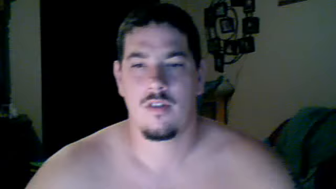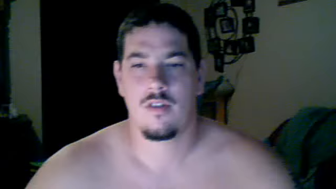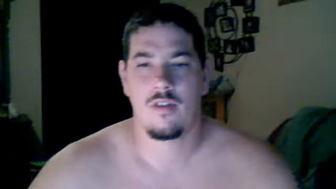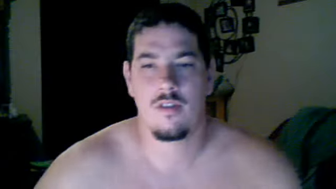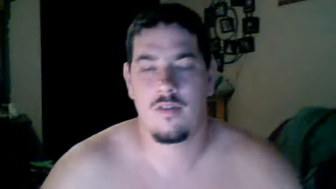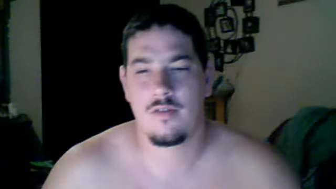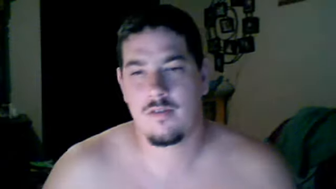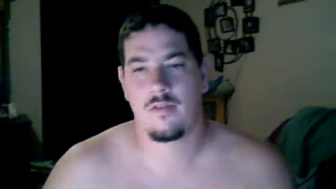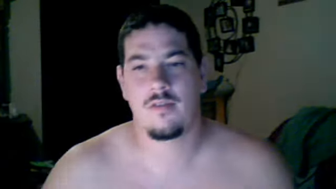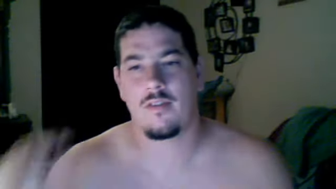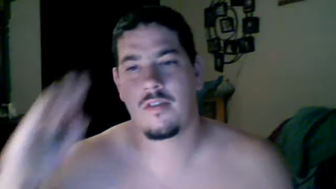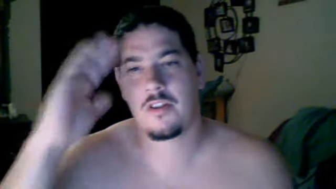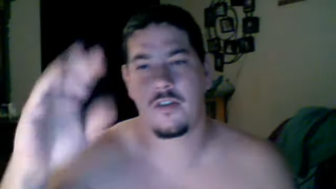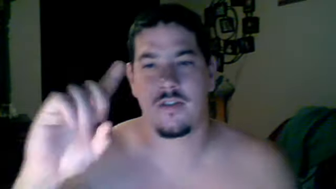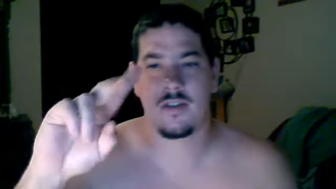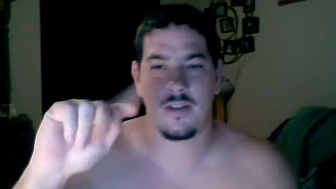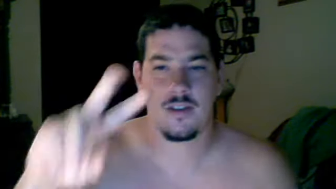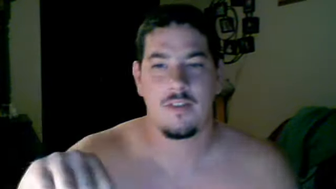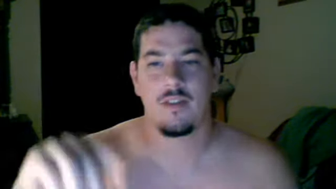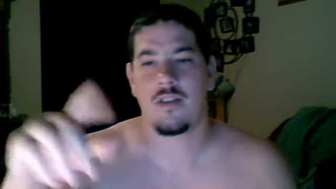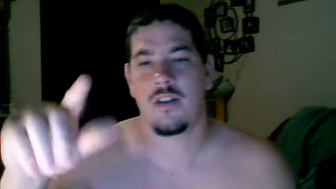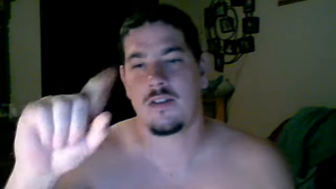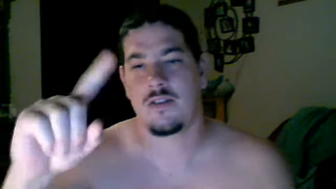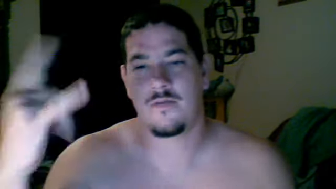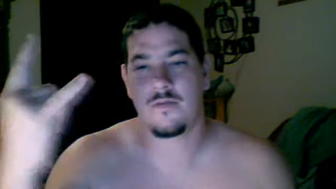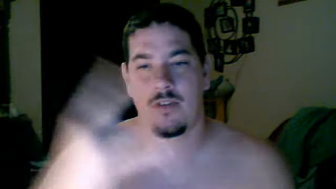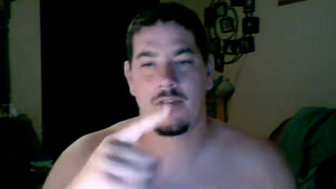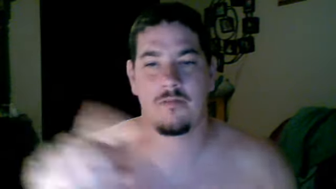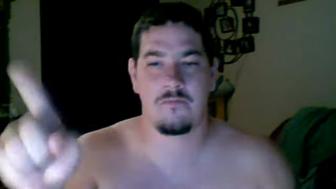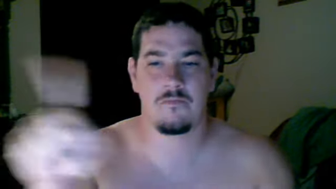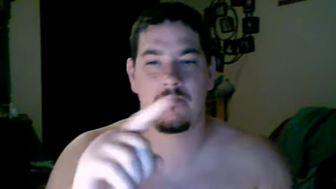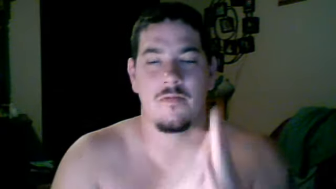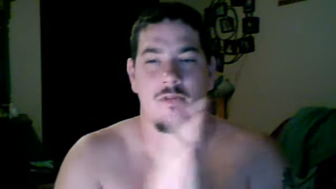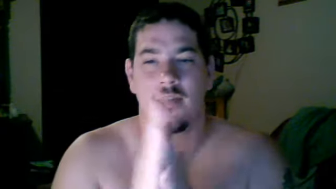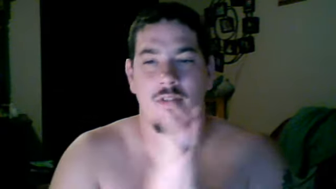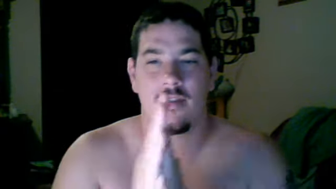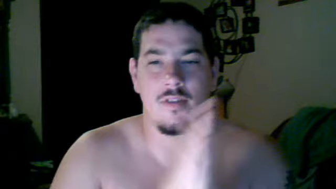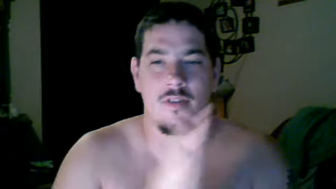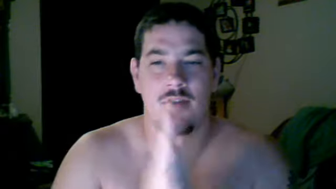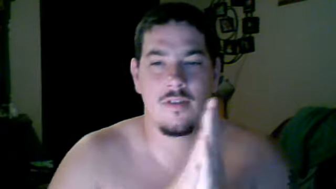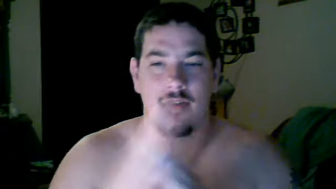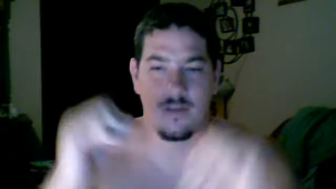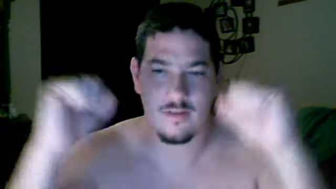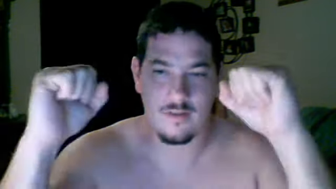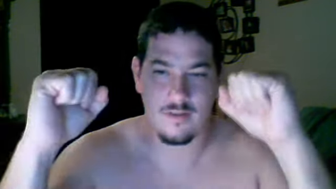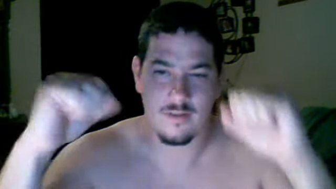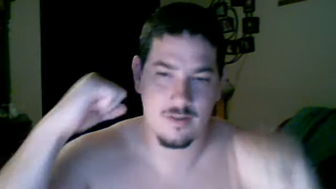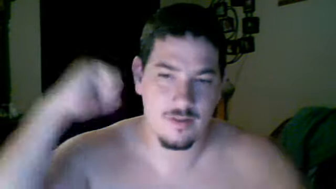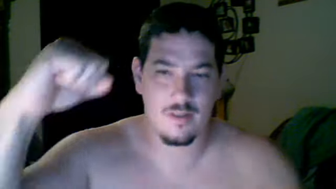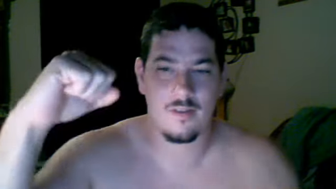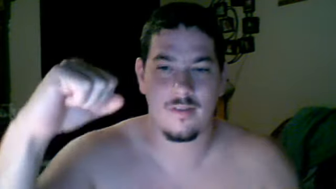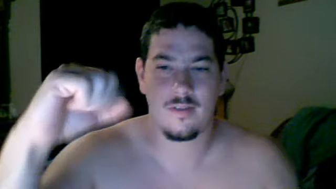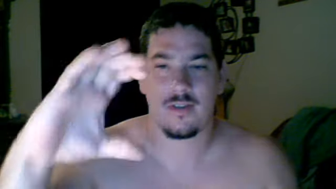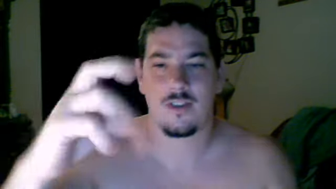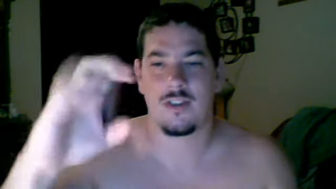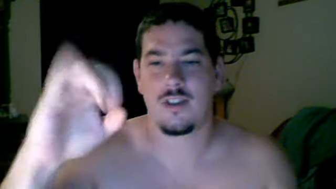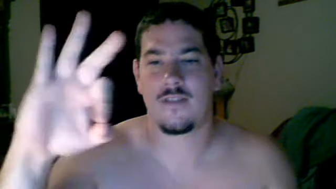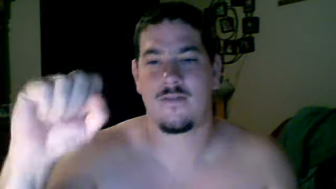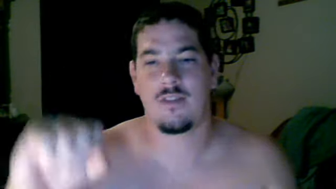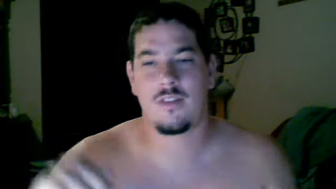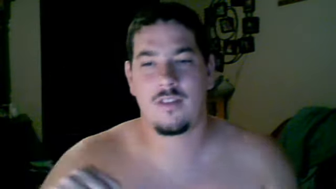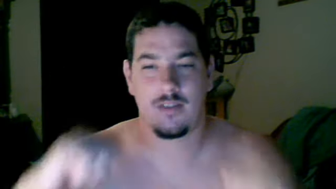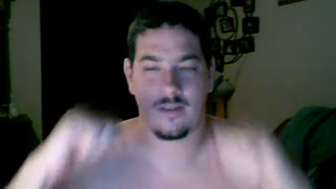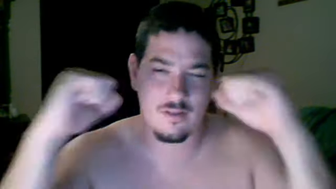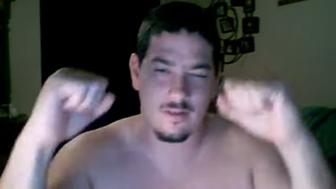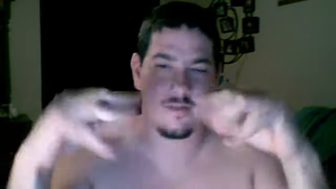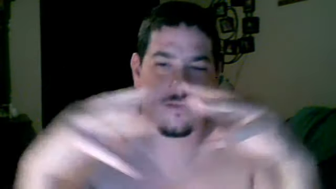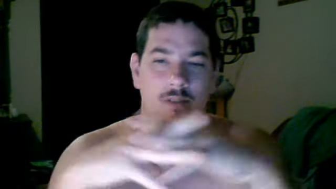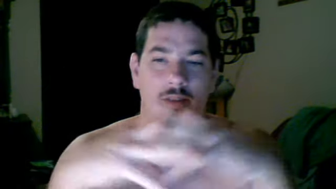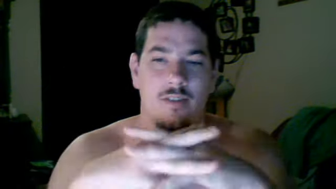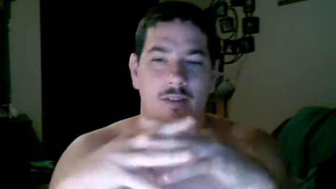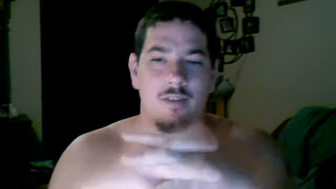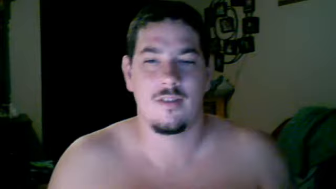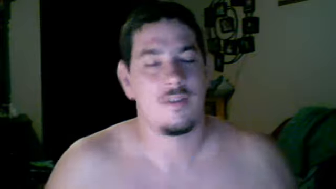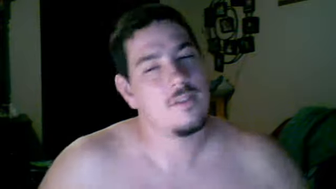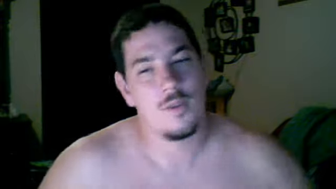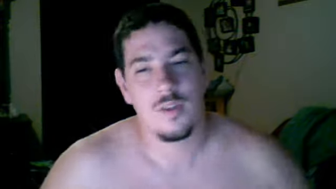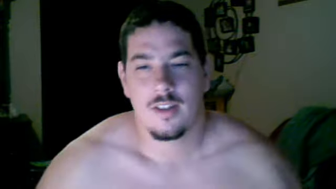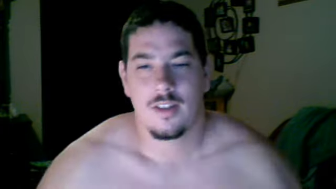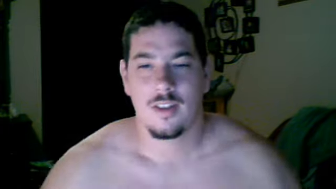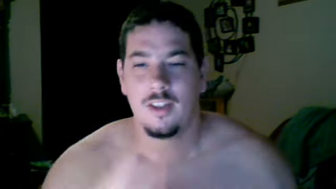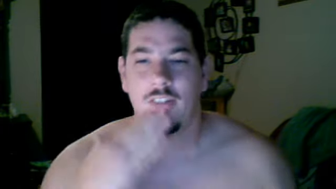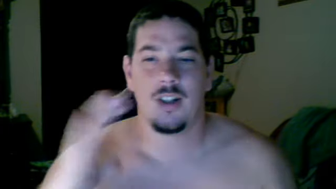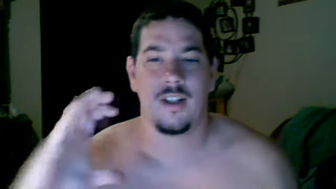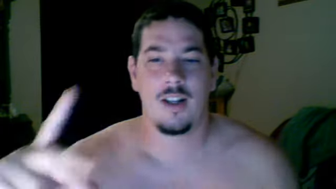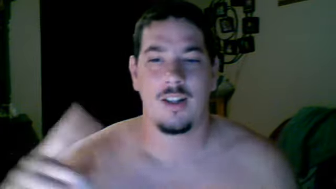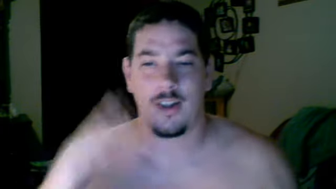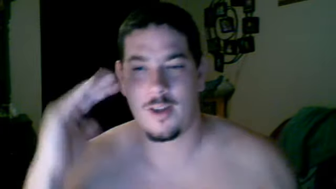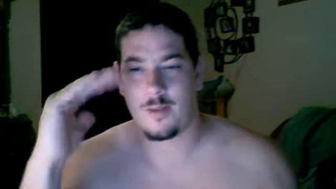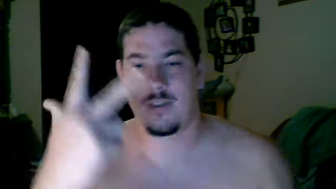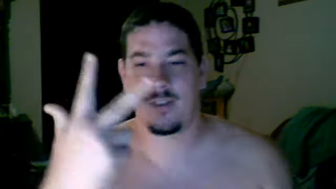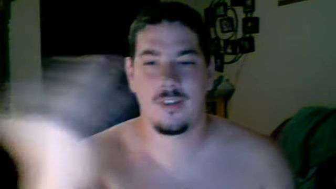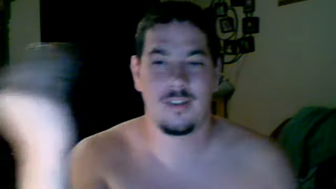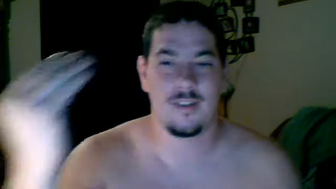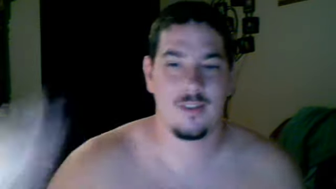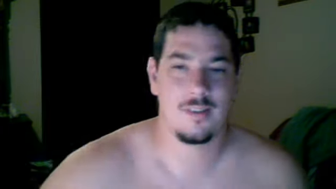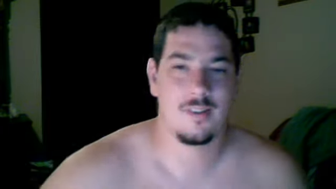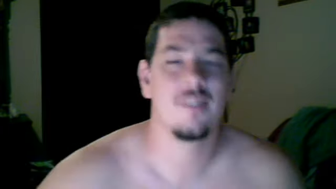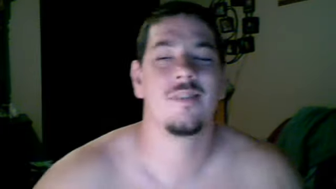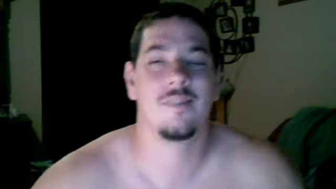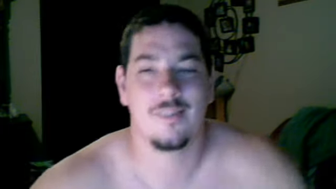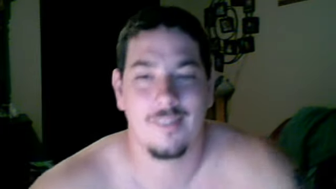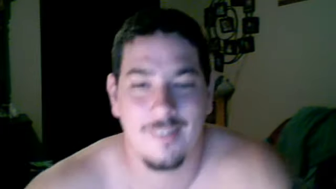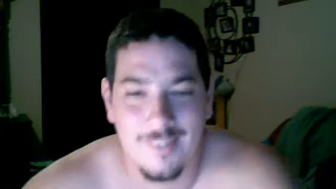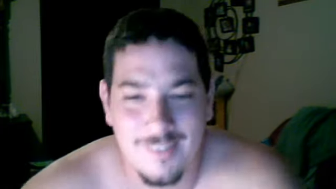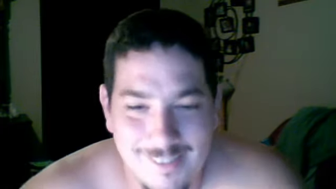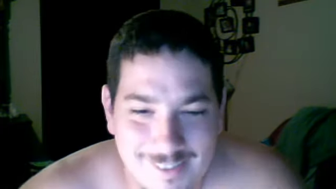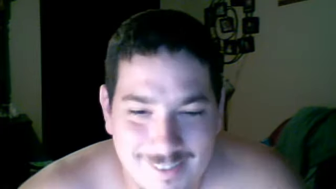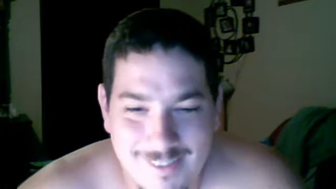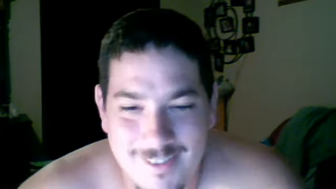Go Go Cheifs